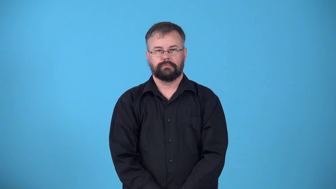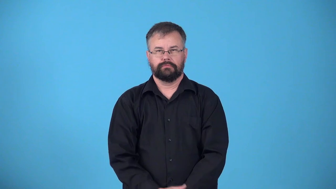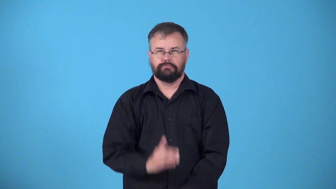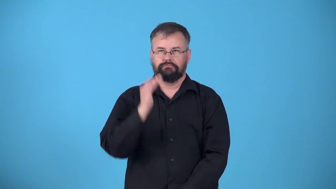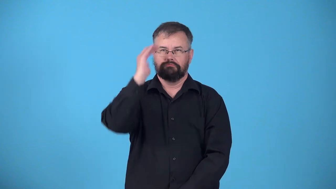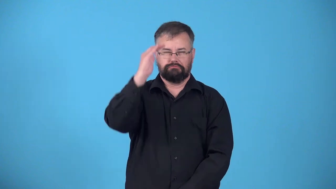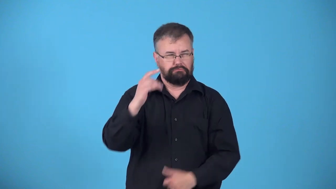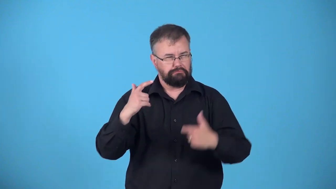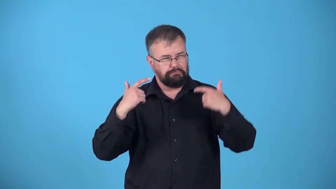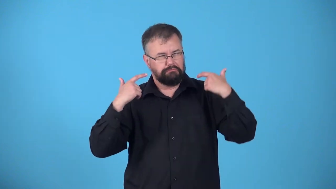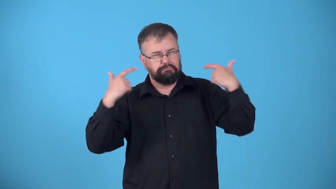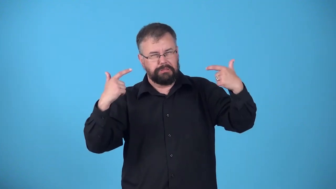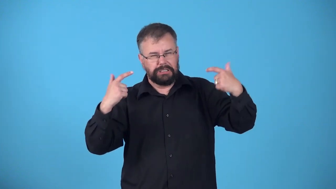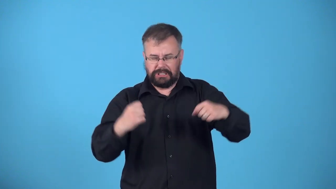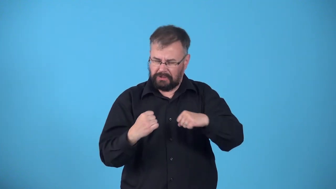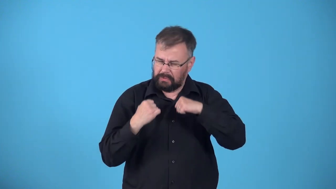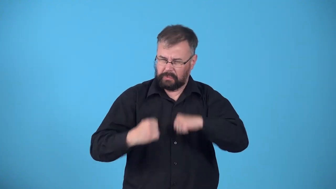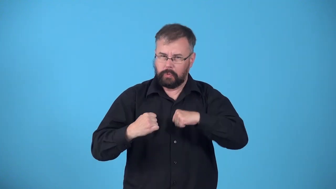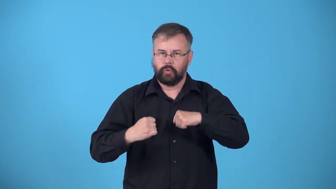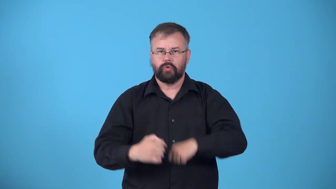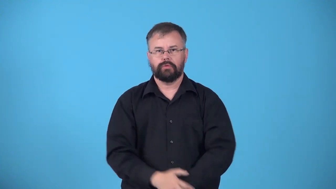herculean